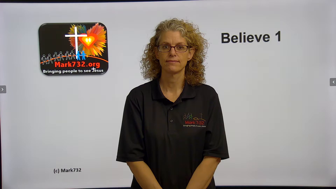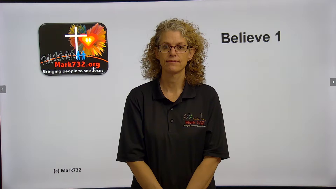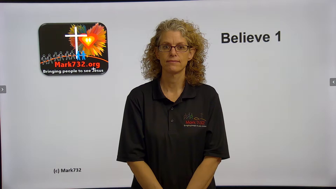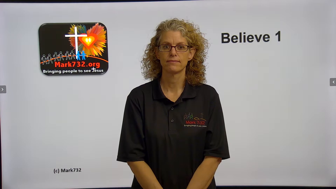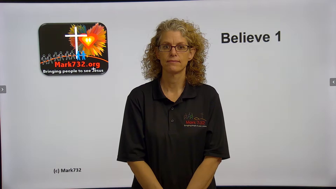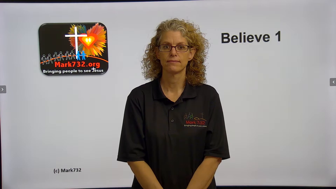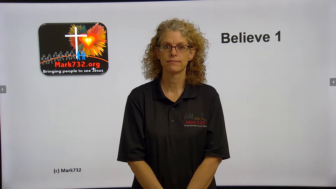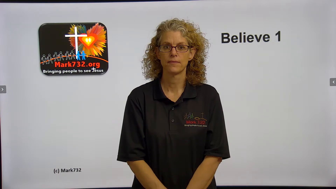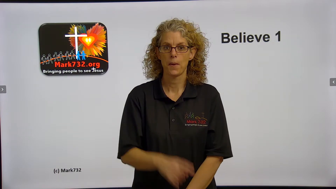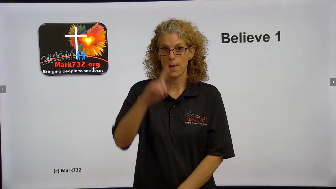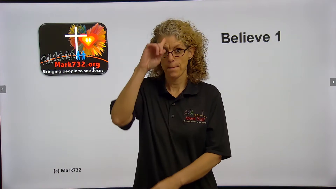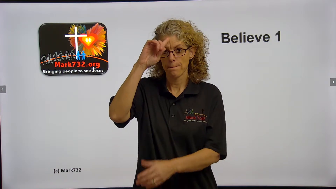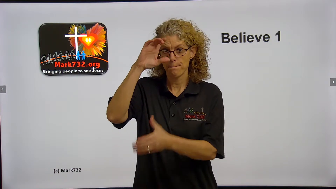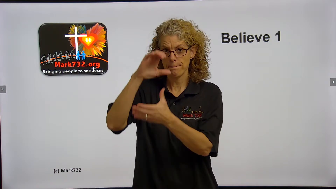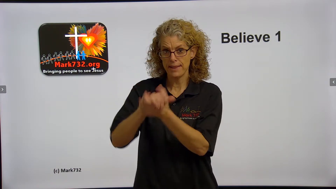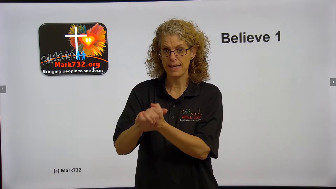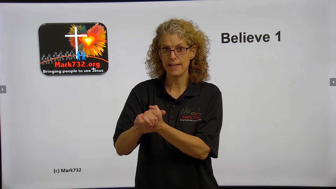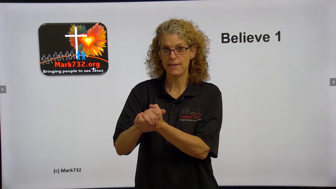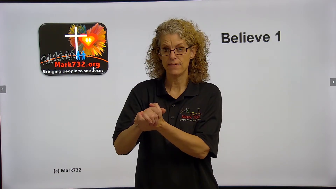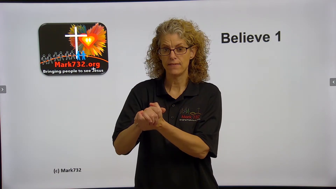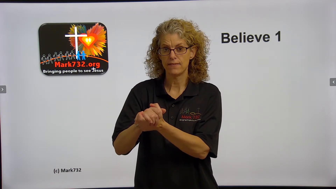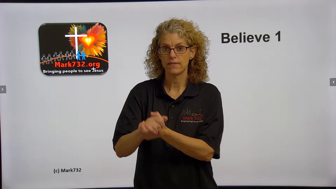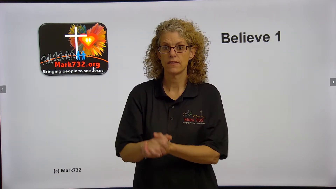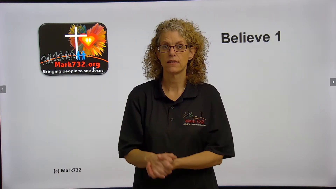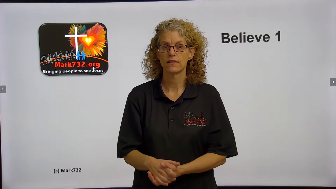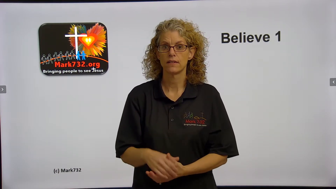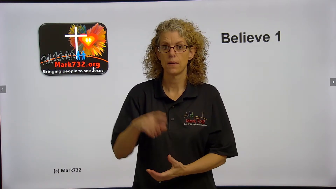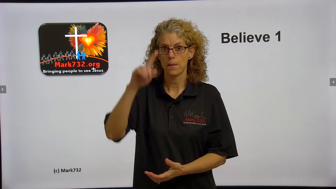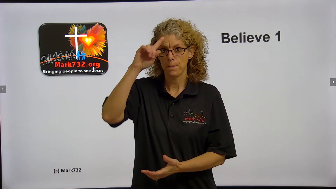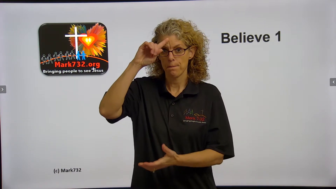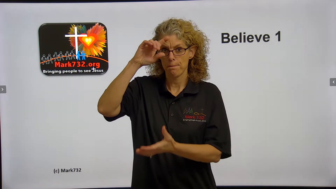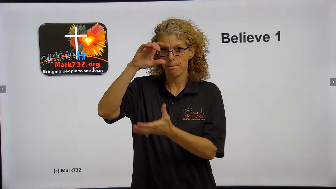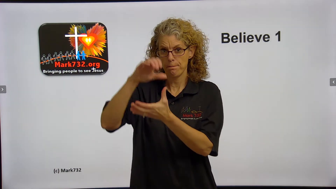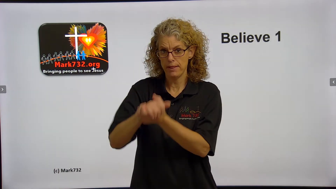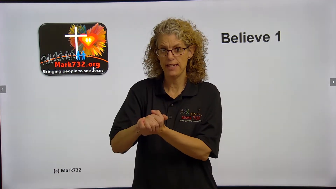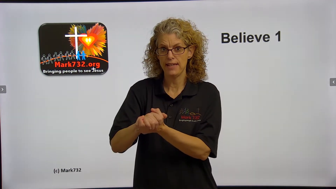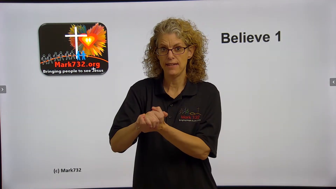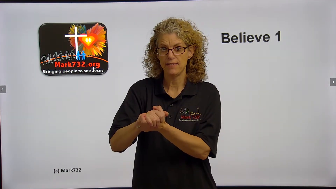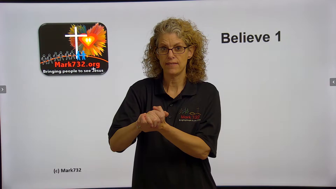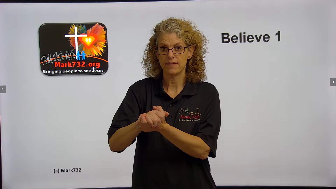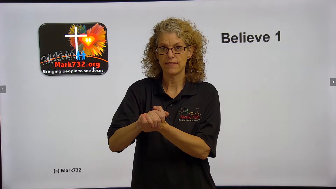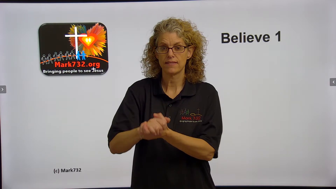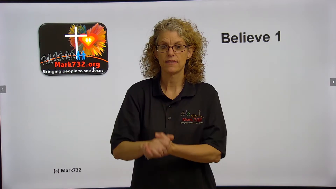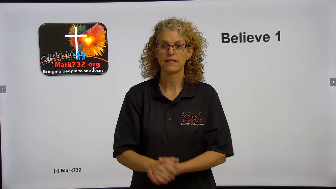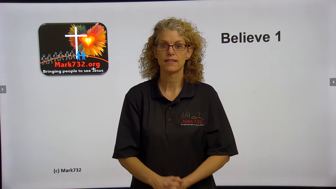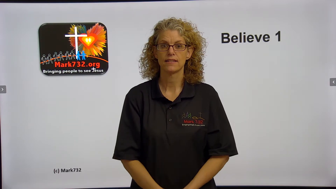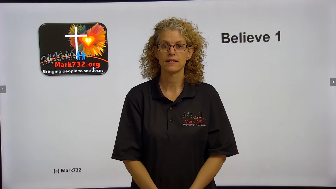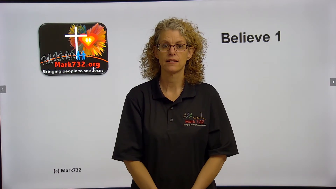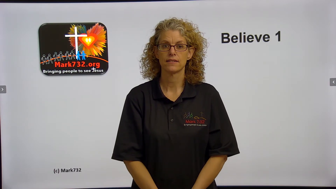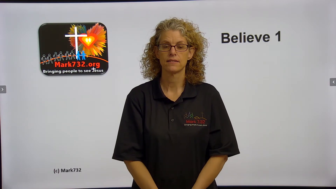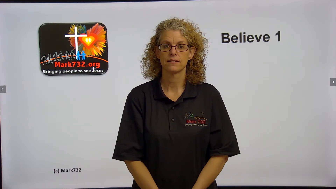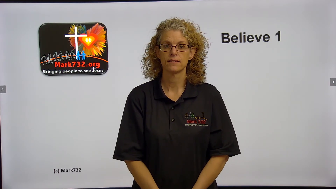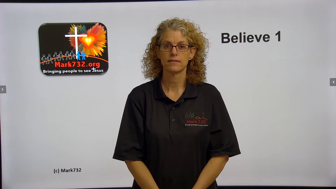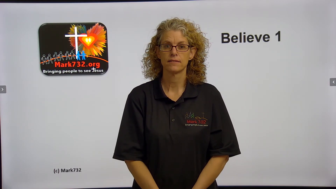believe